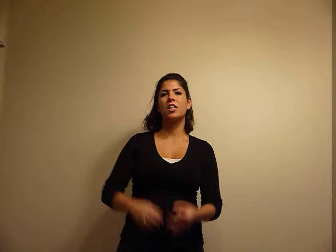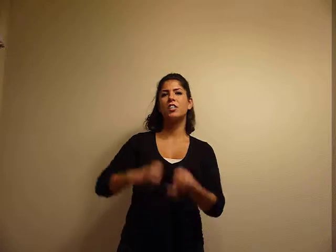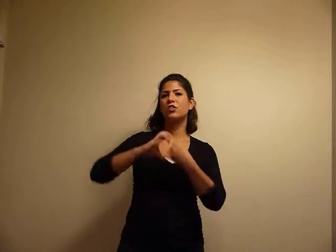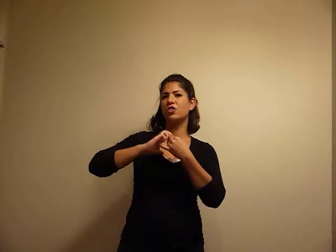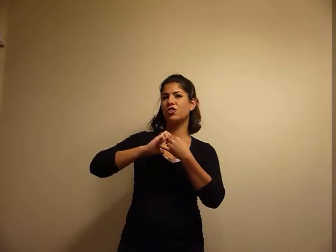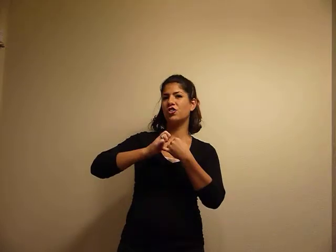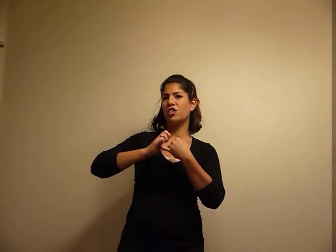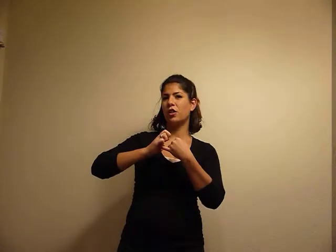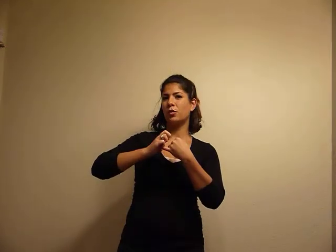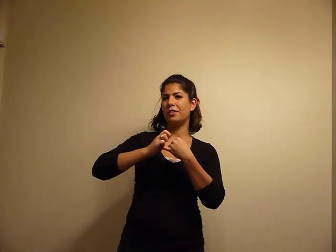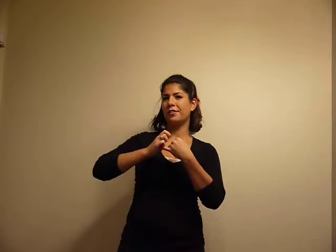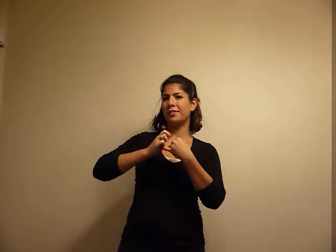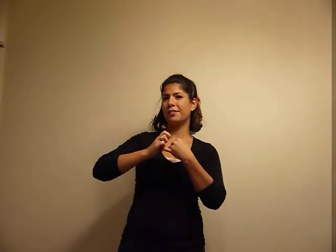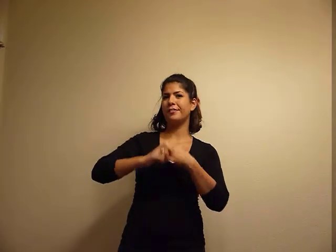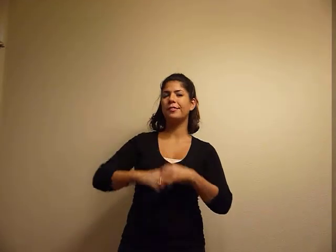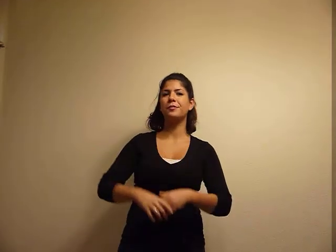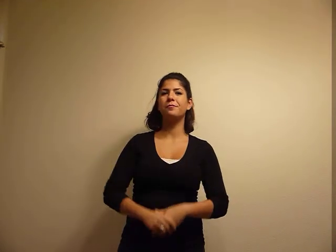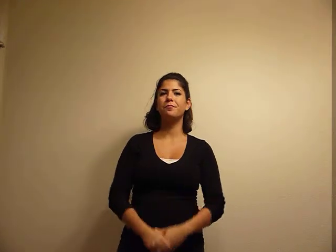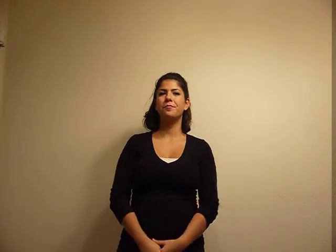Cherry